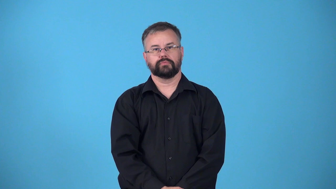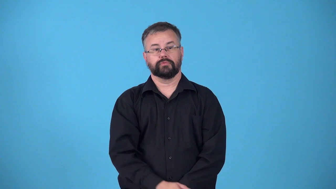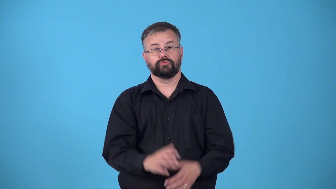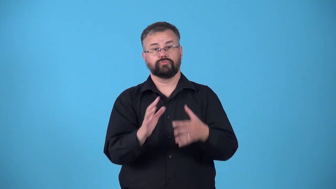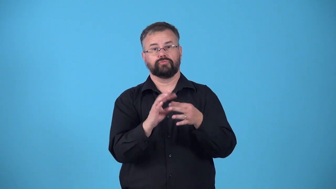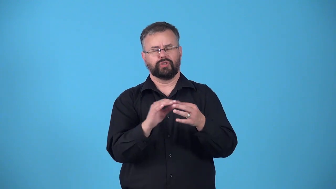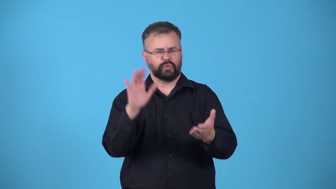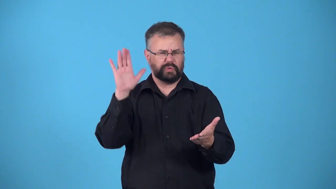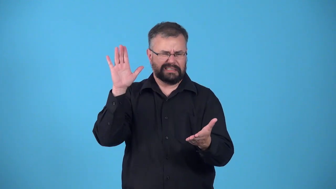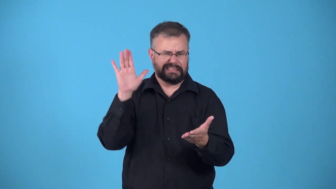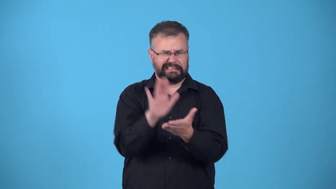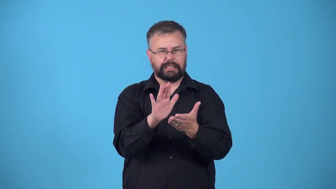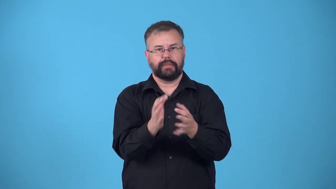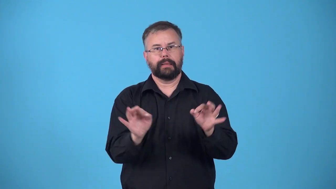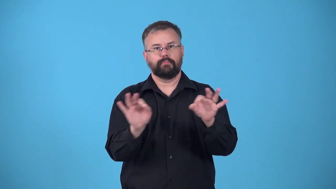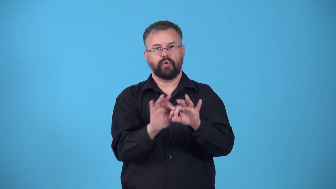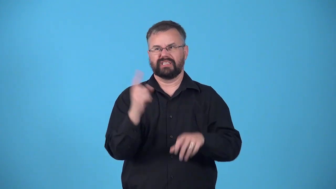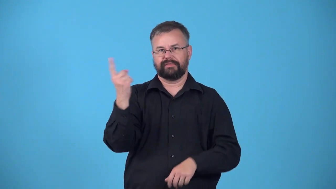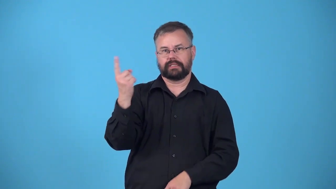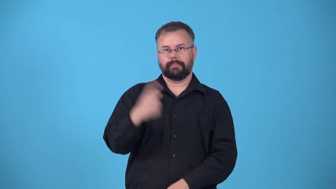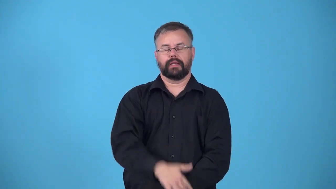gloss over